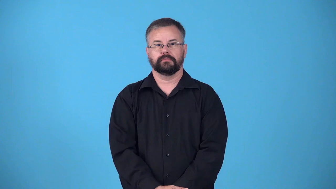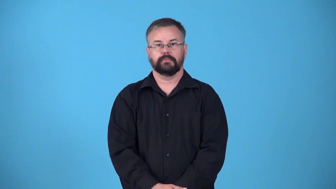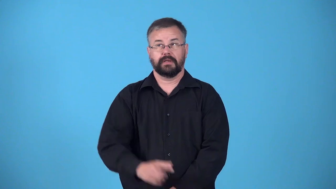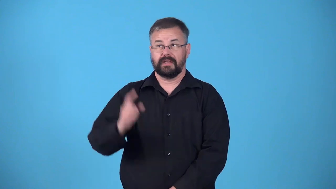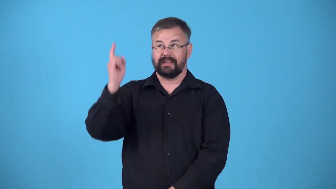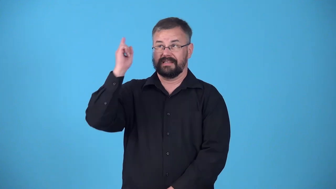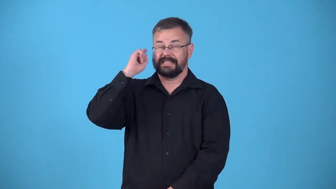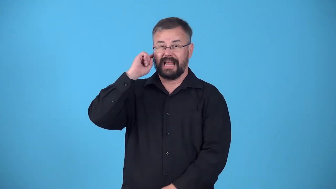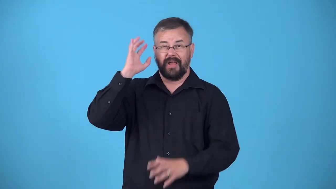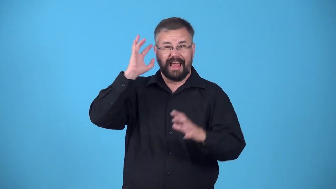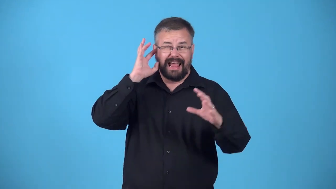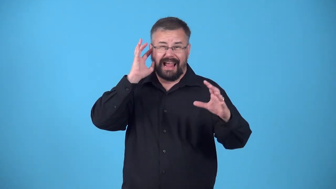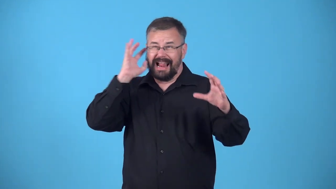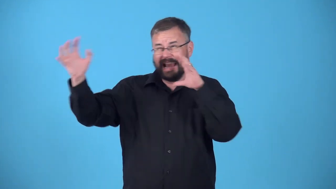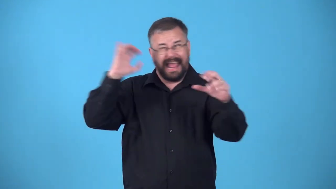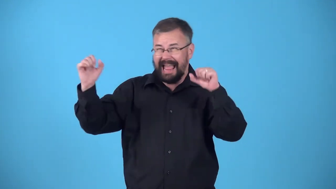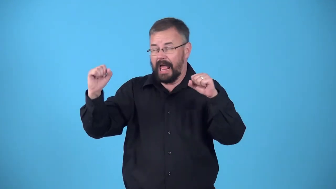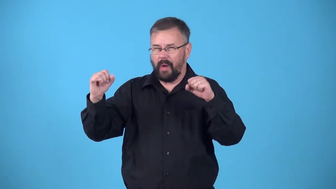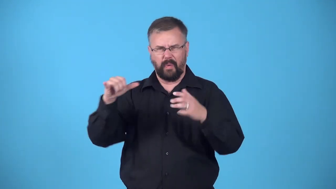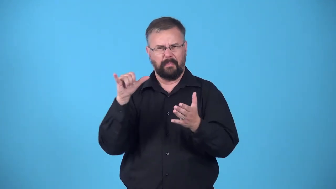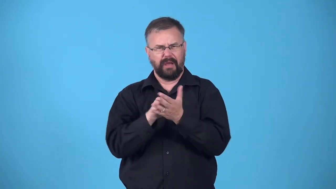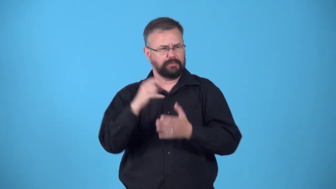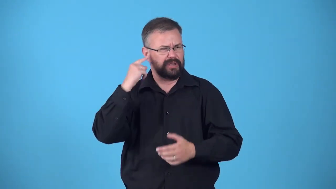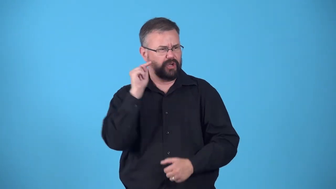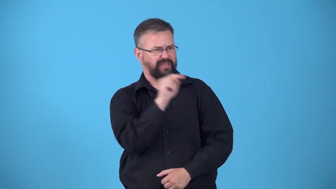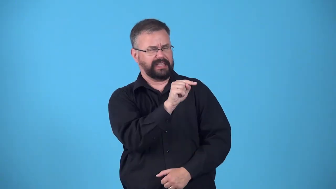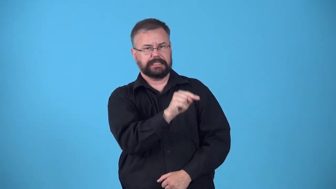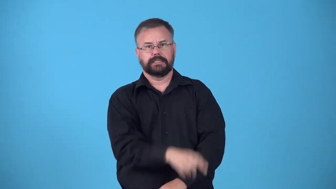drown out